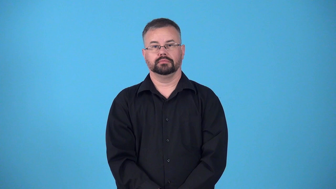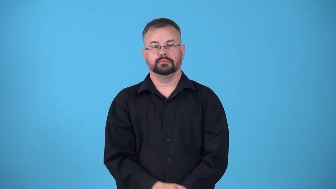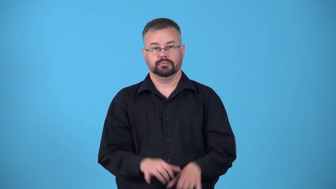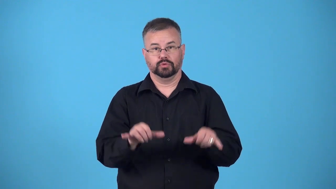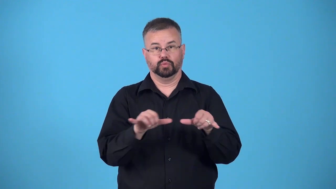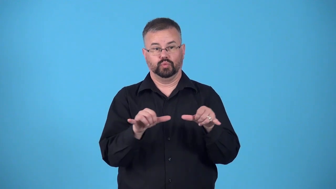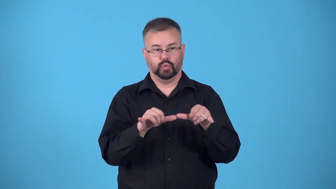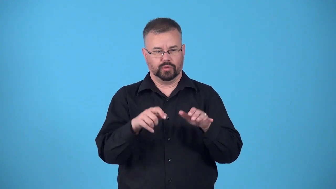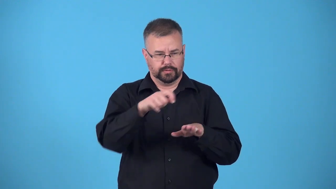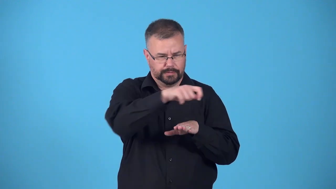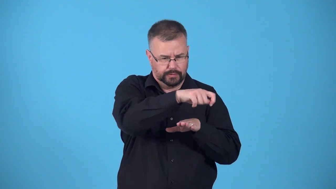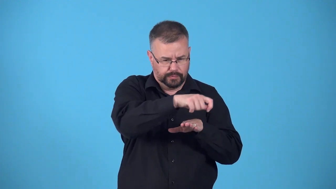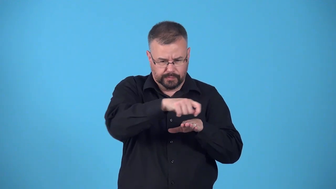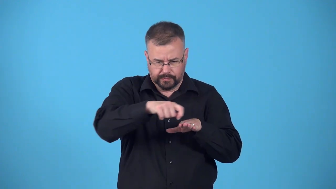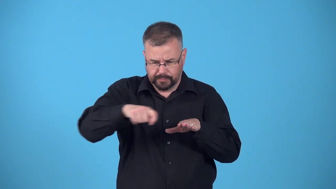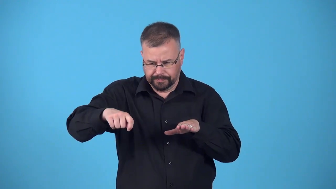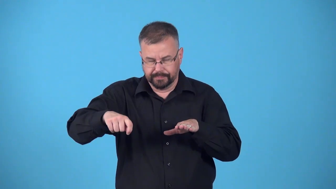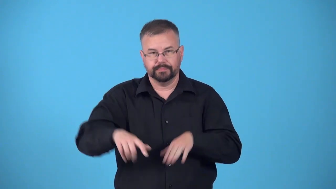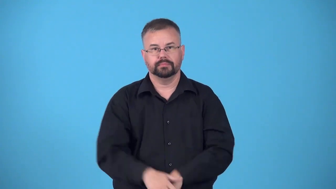rule